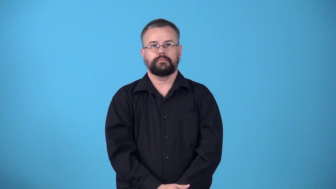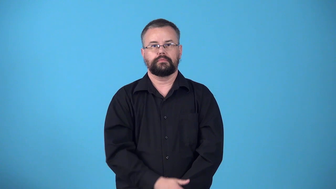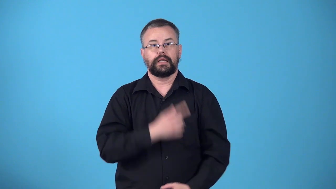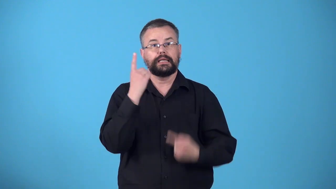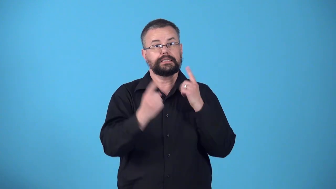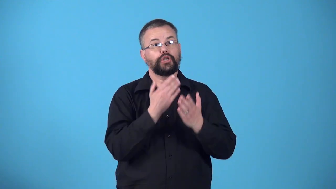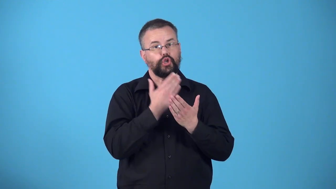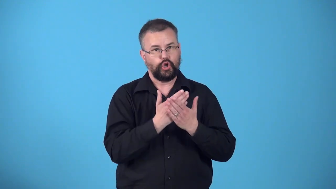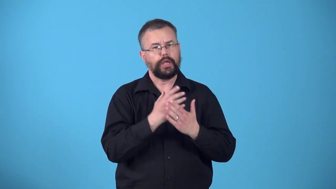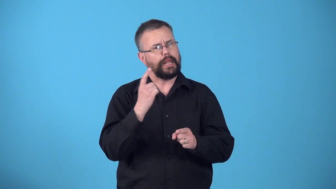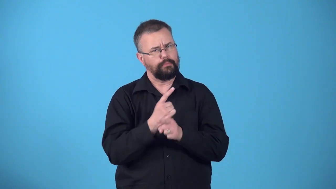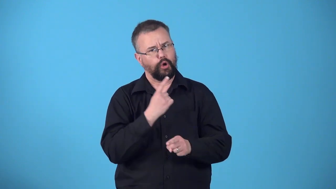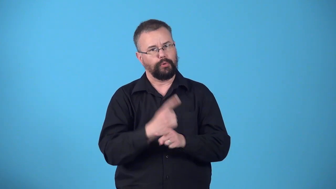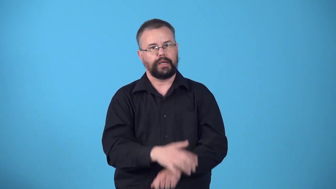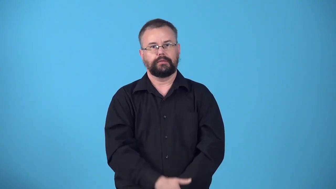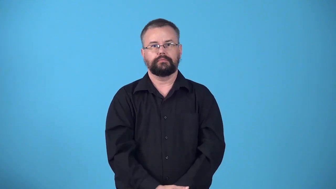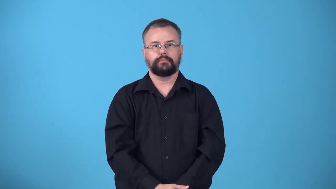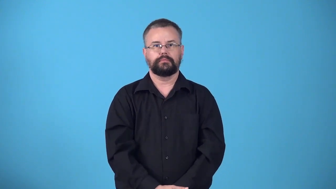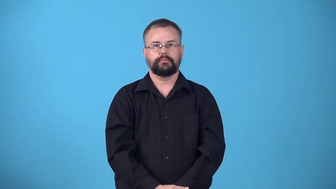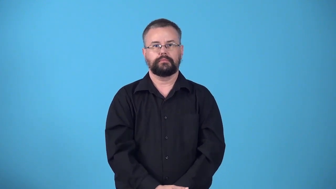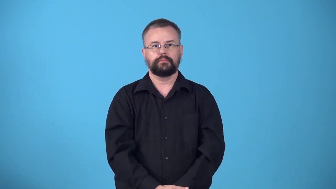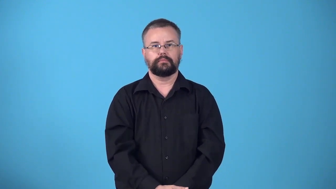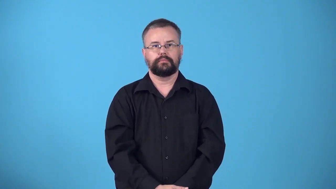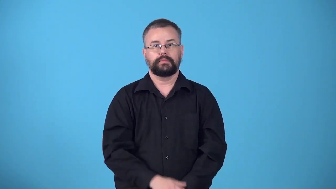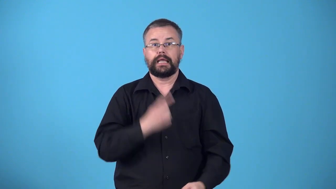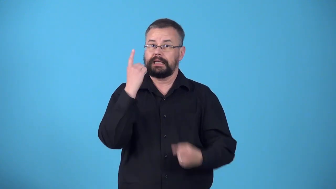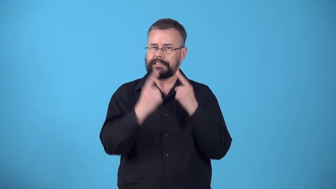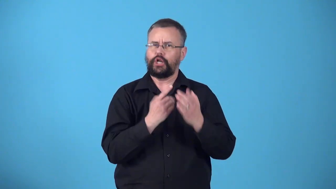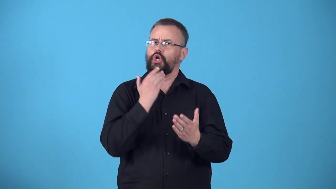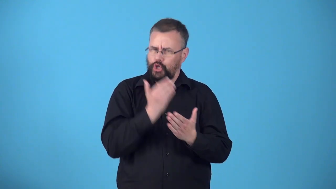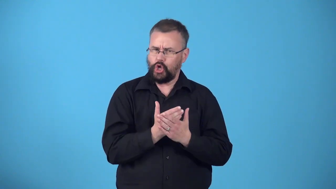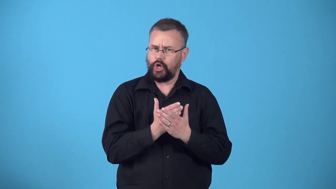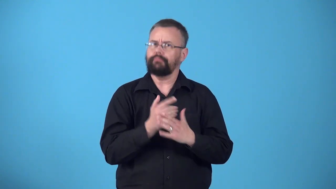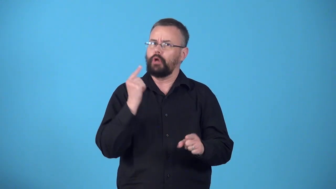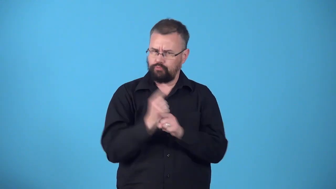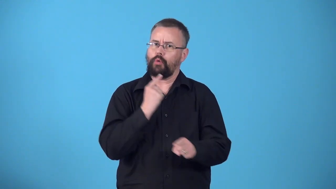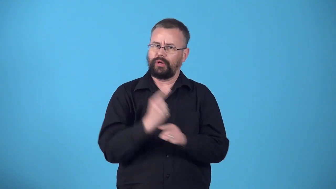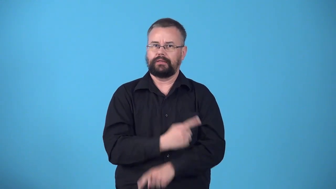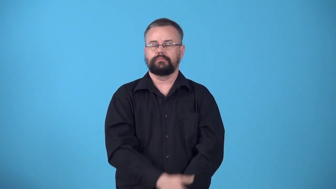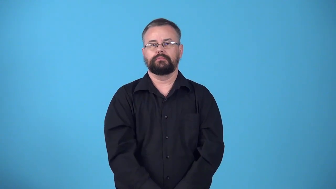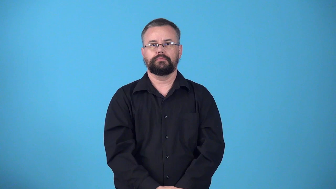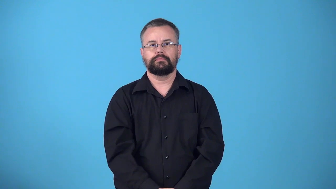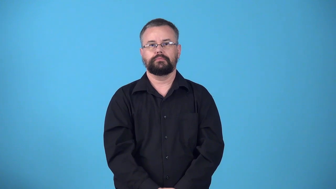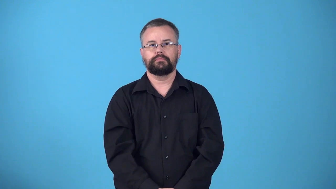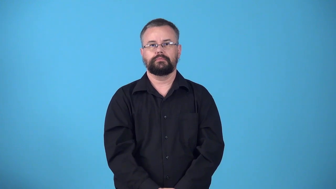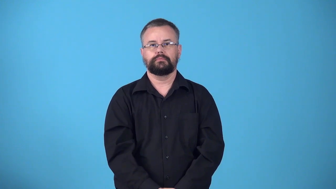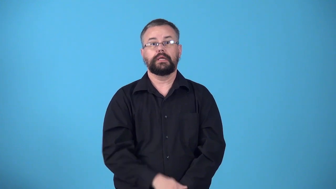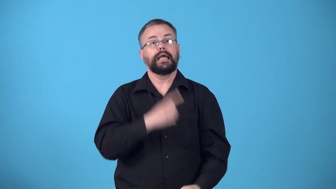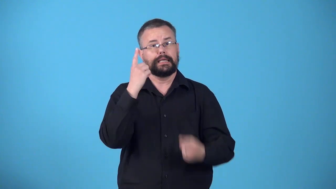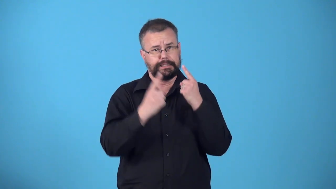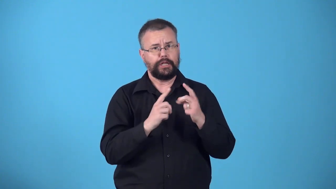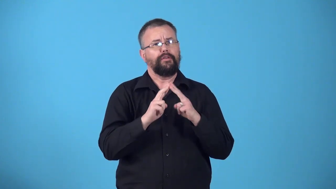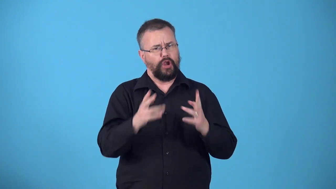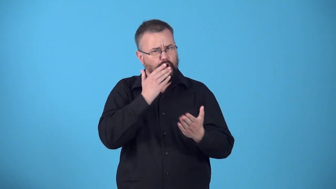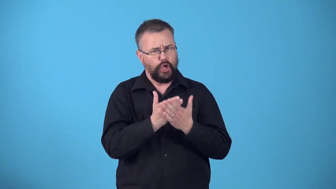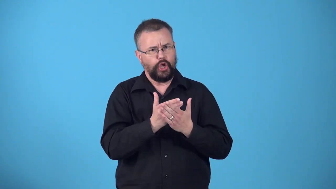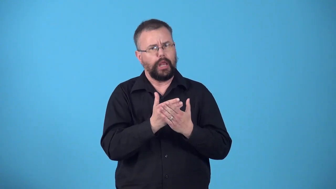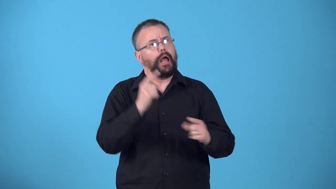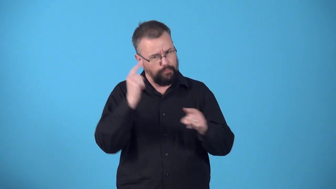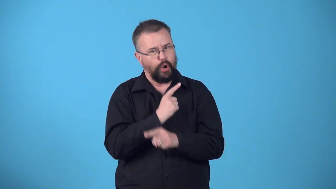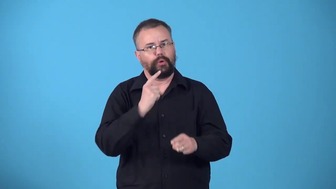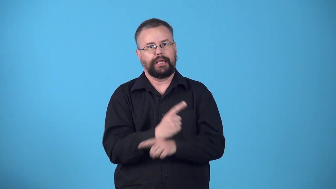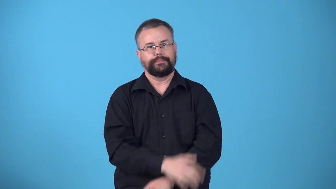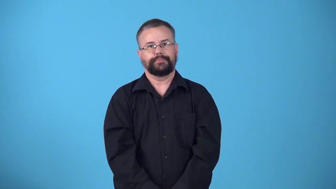wholesome,more wholesome,most wholesome